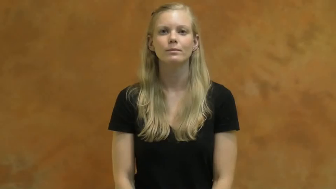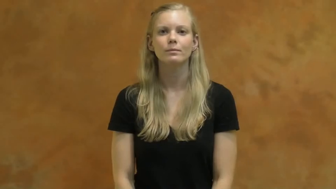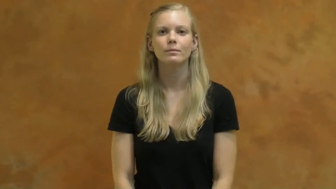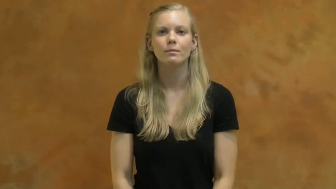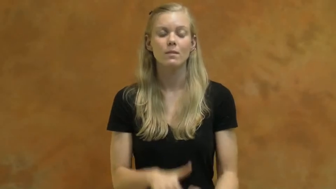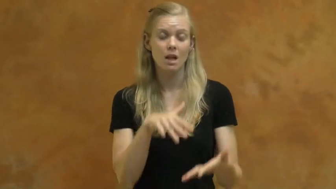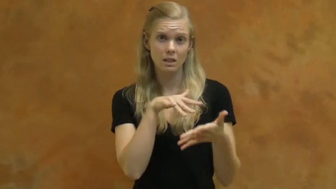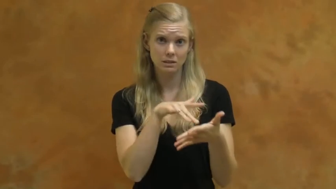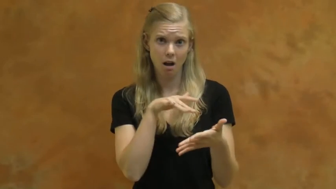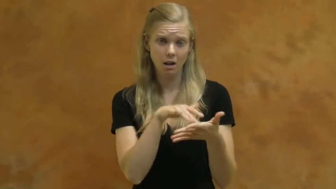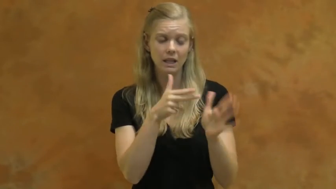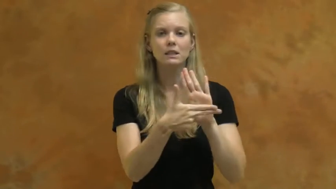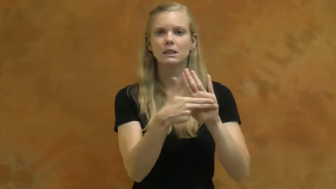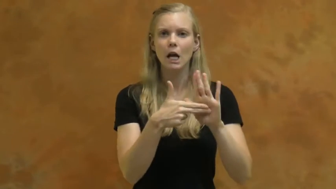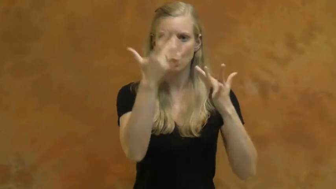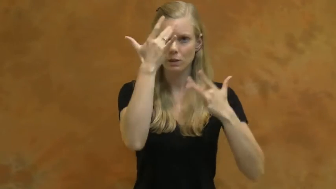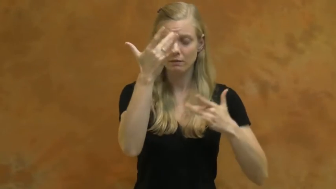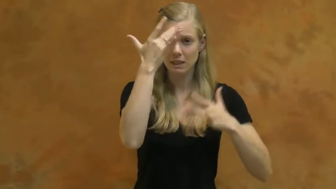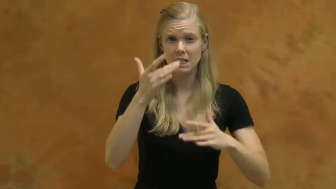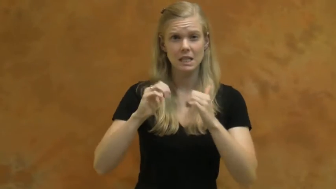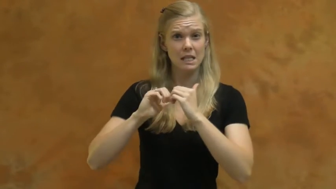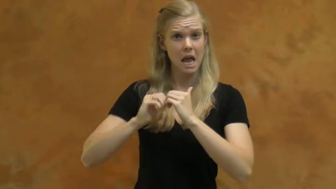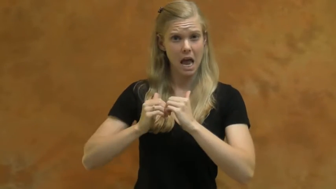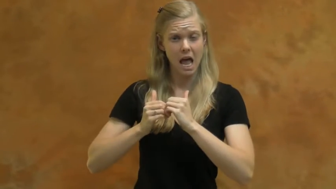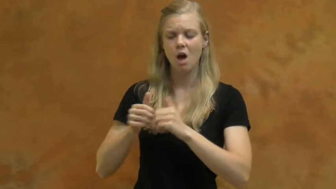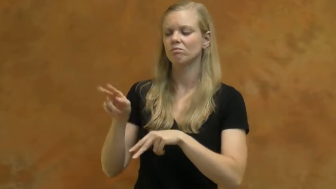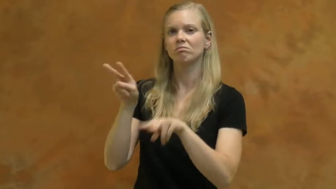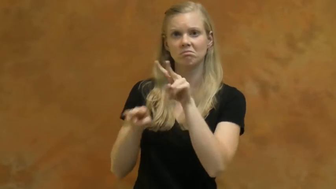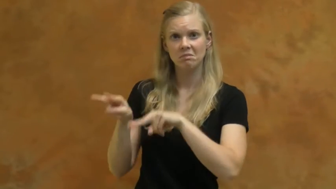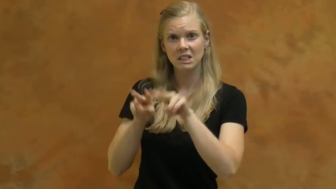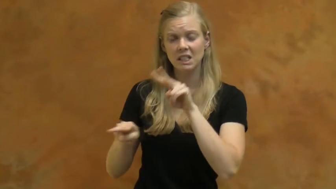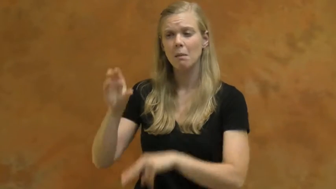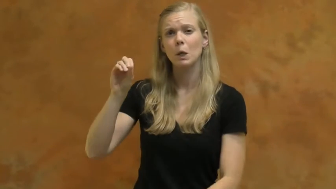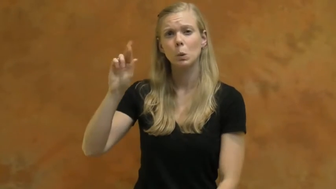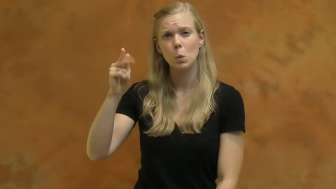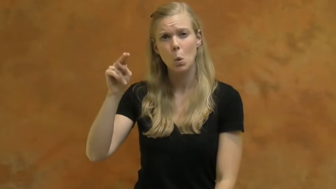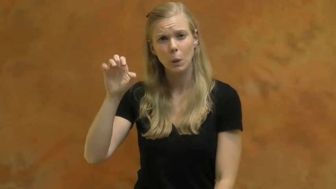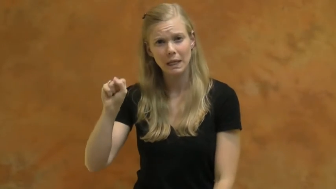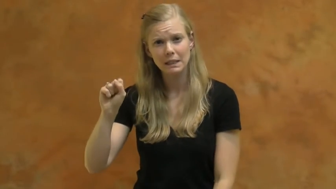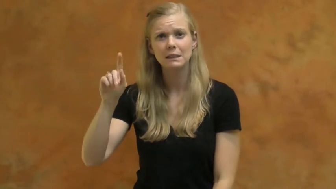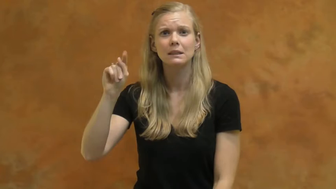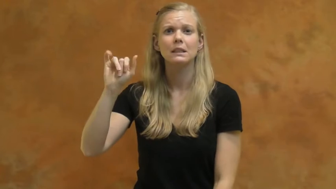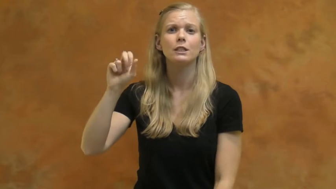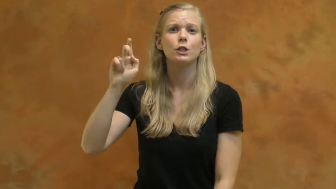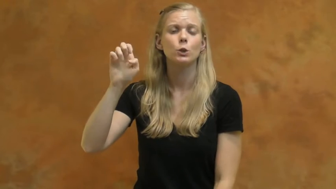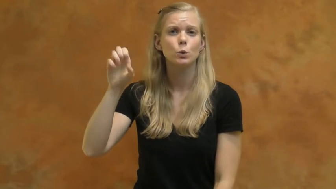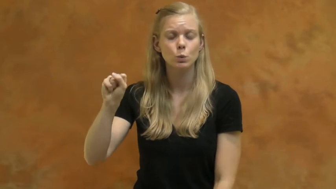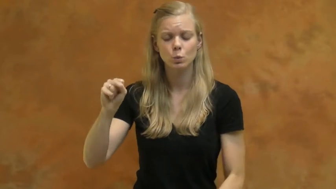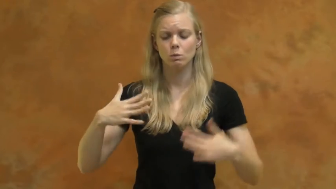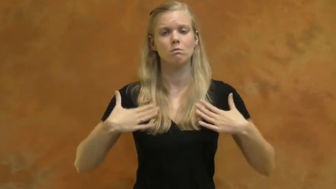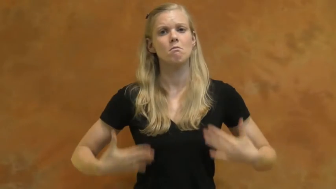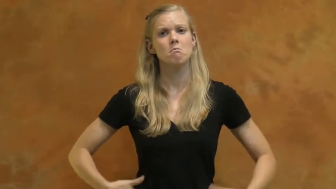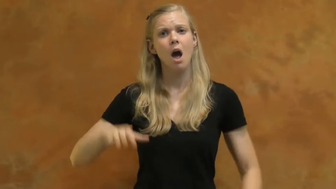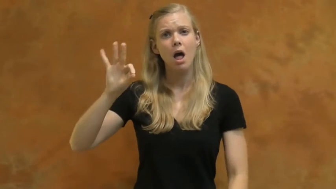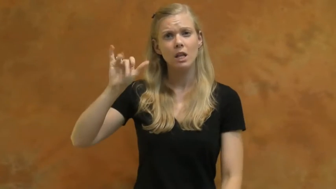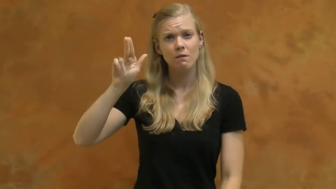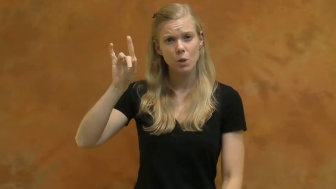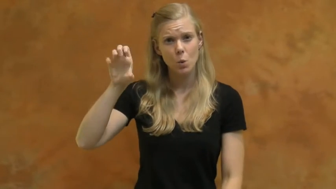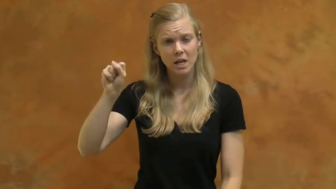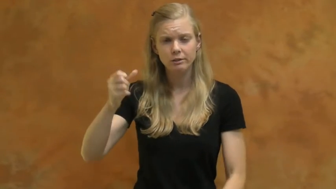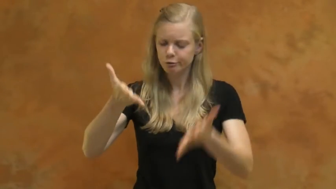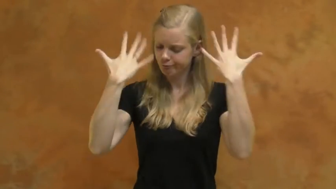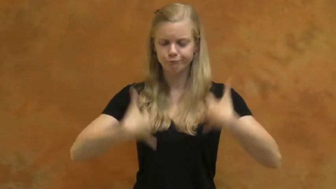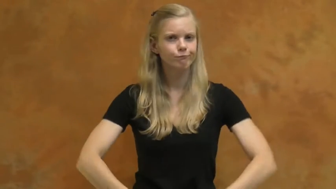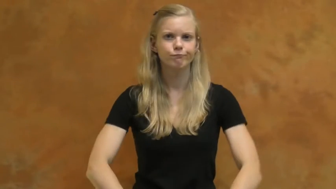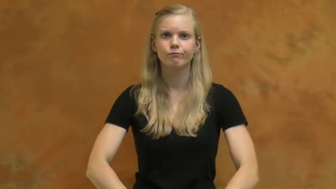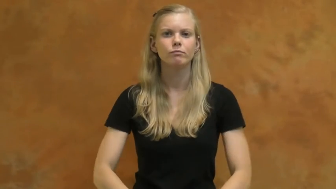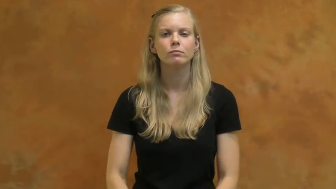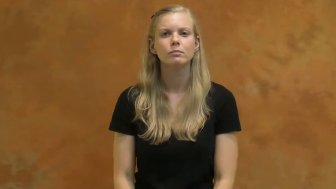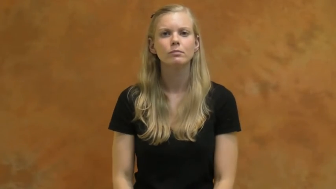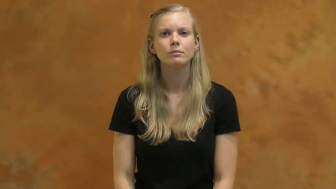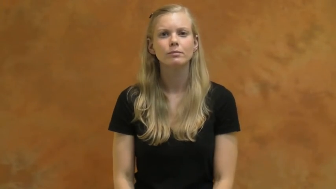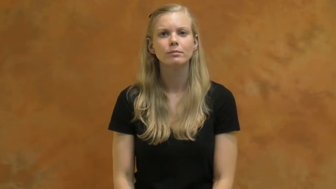pathology